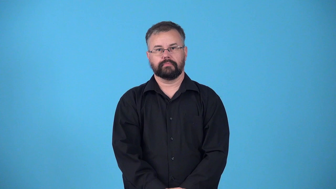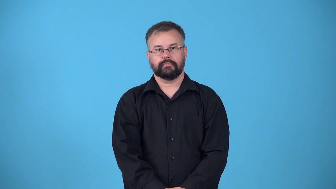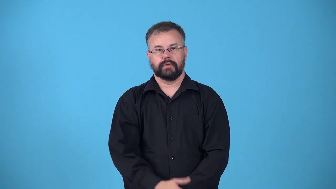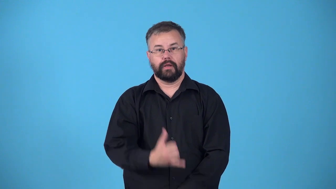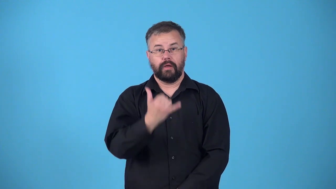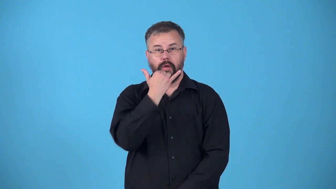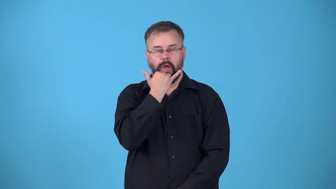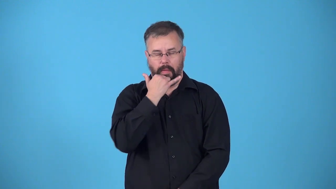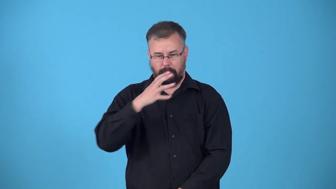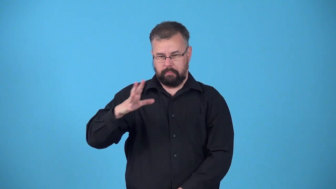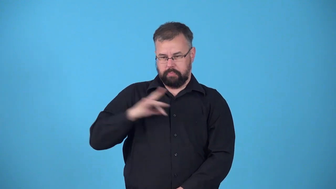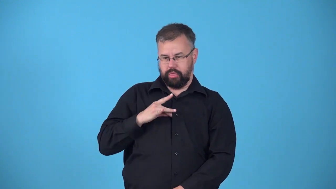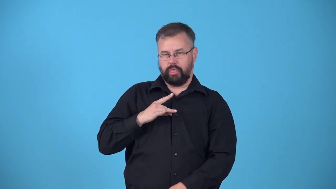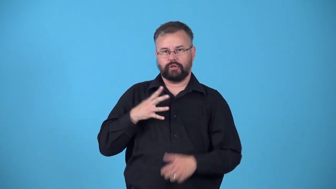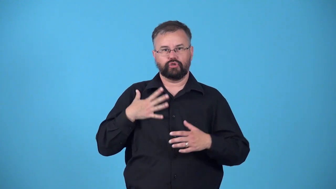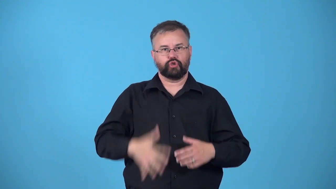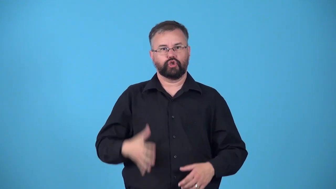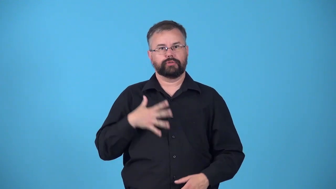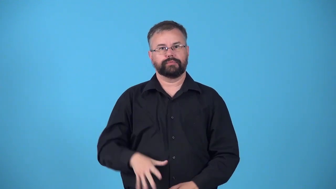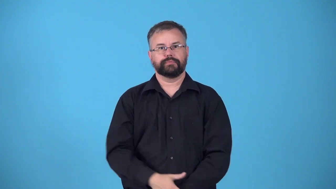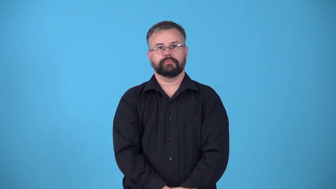get on